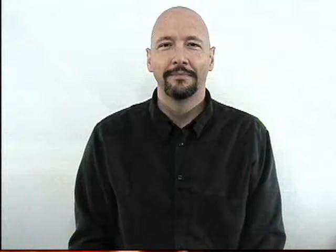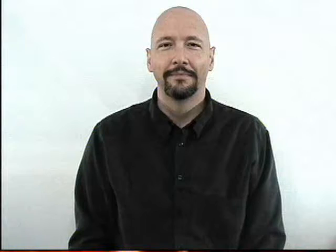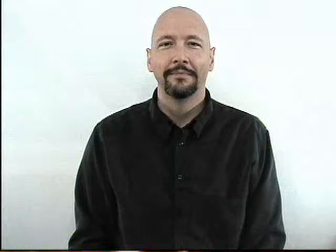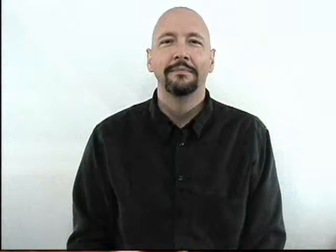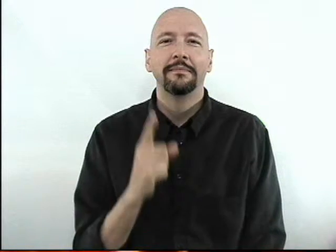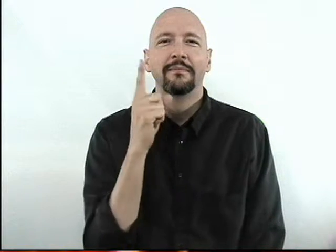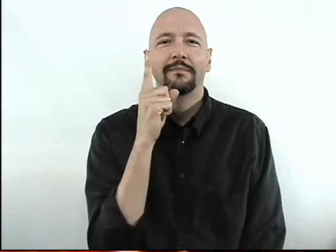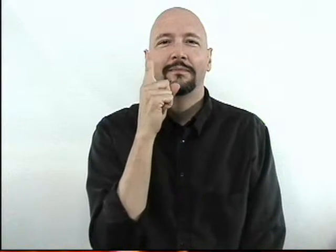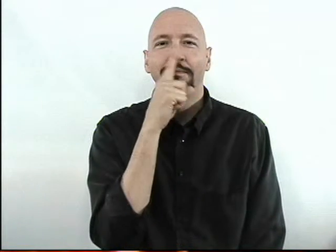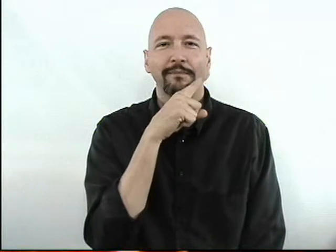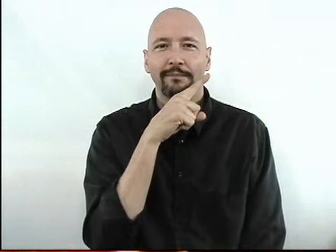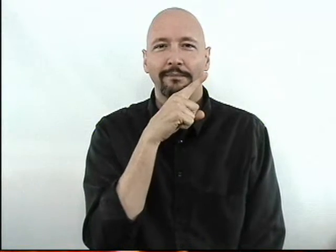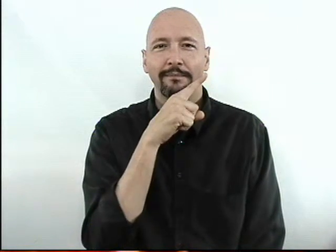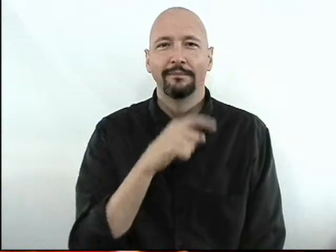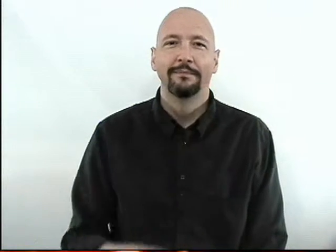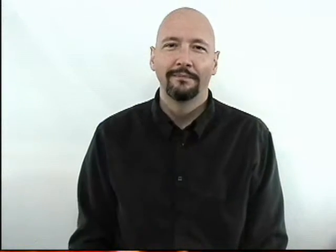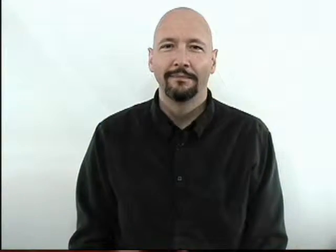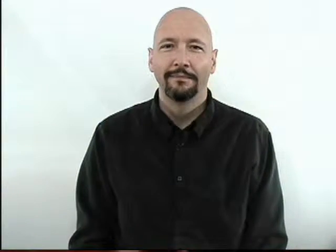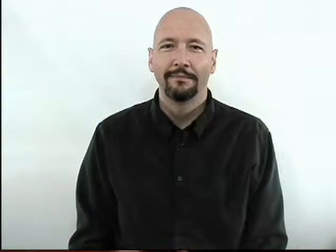FALSE